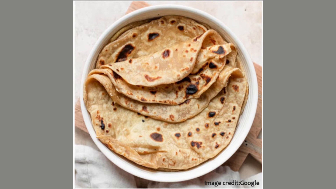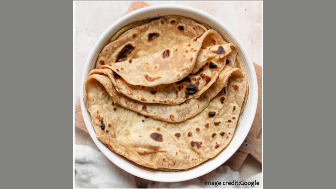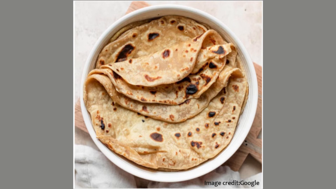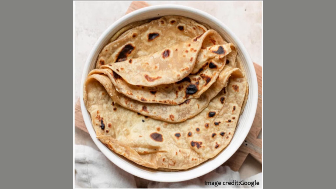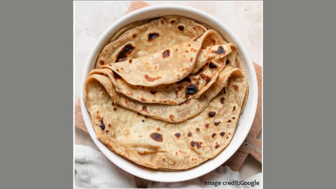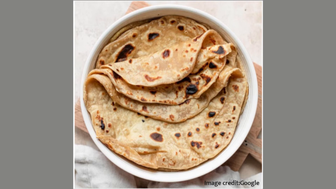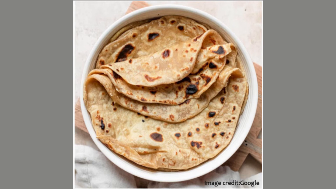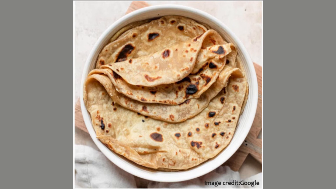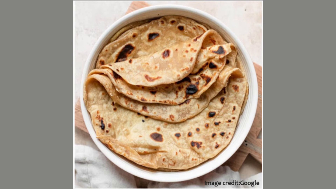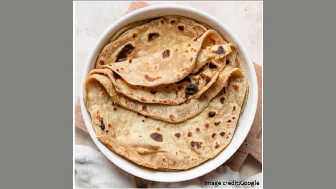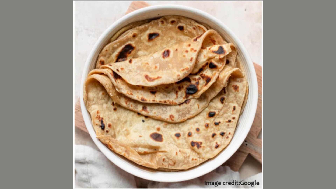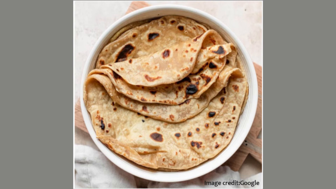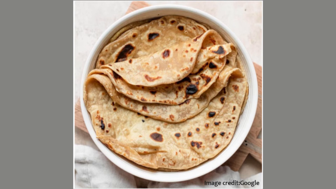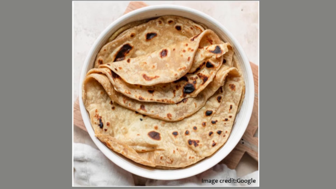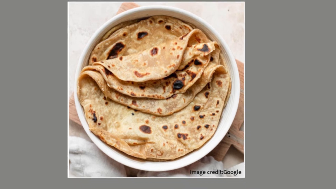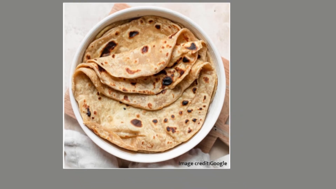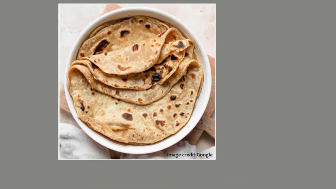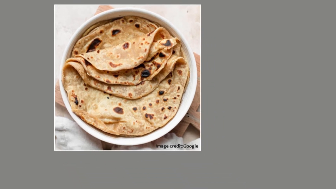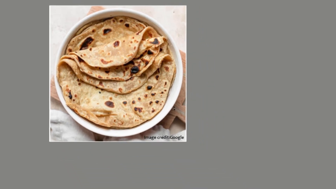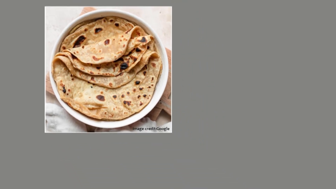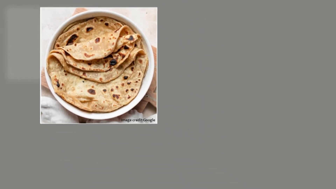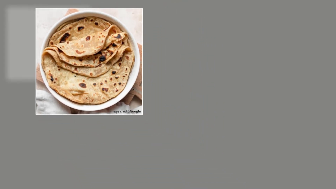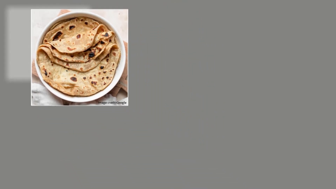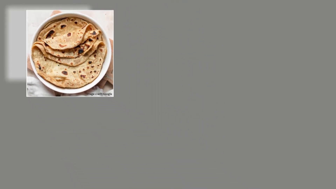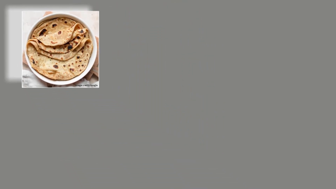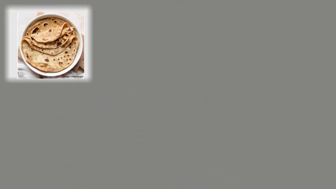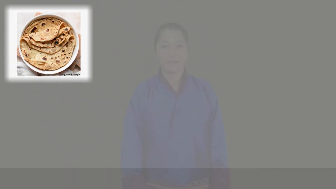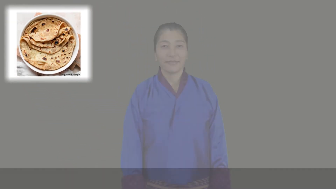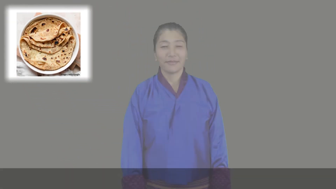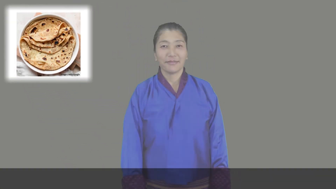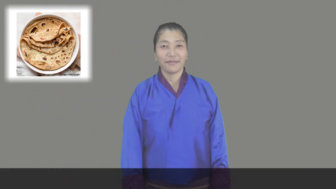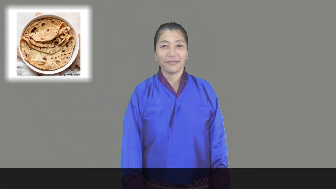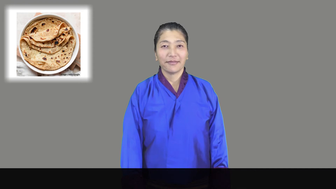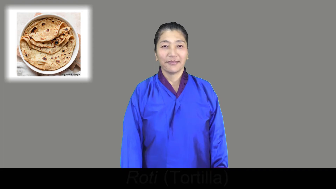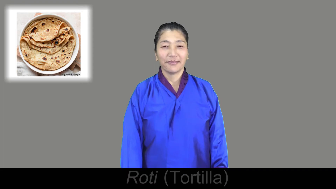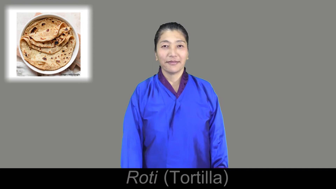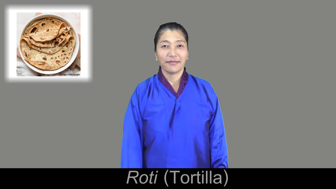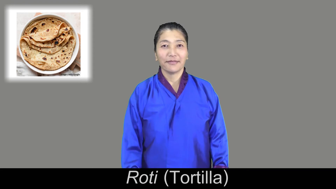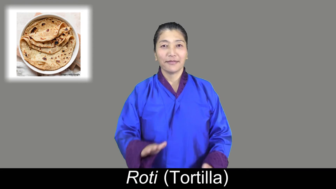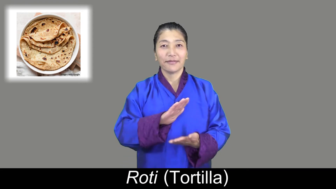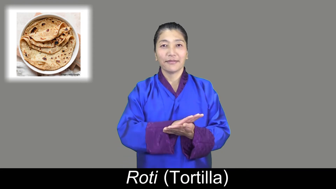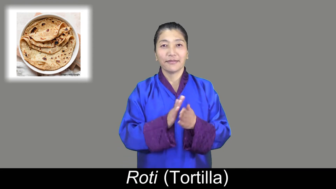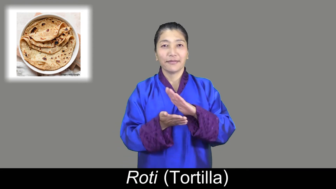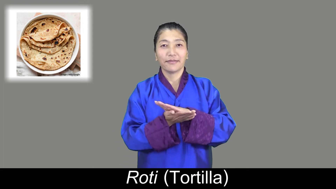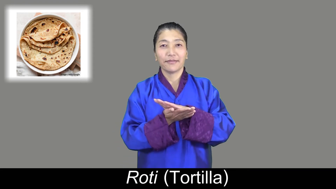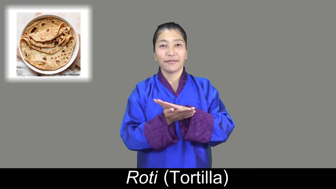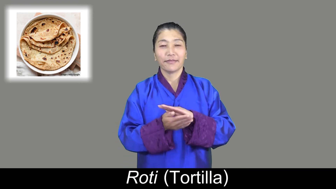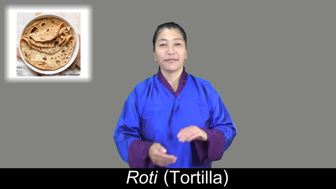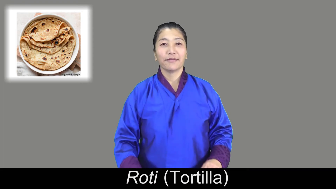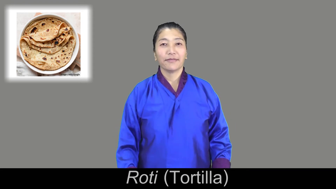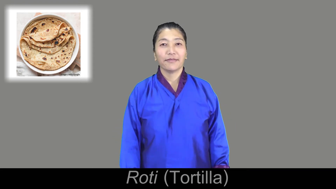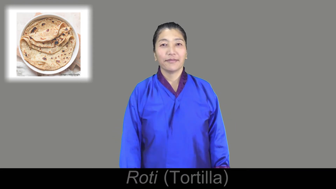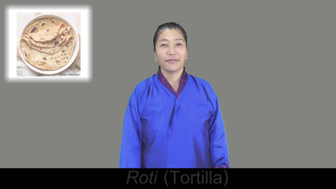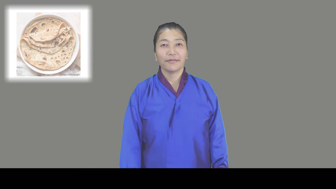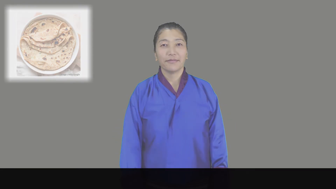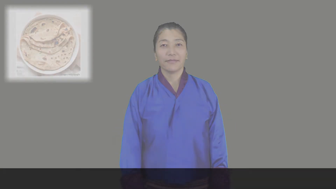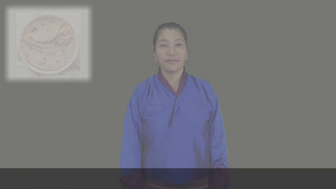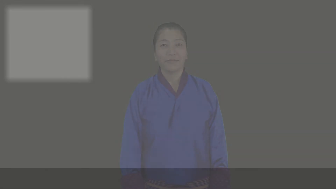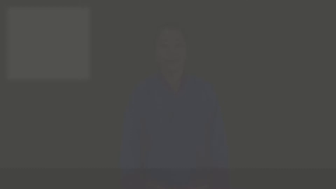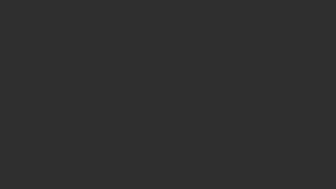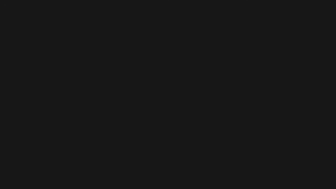Roti